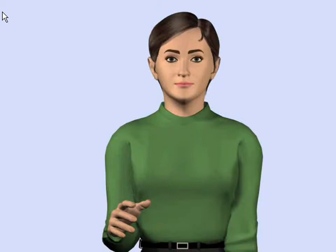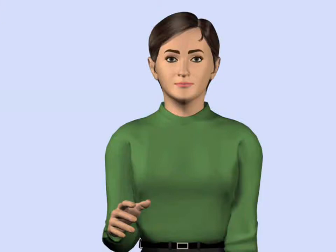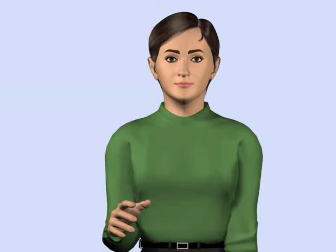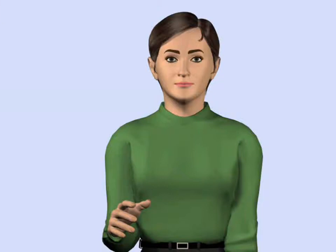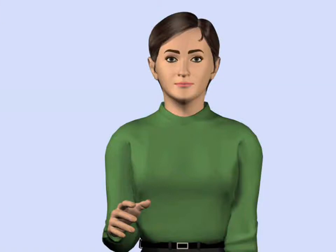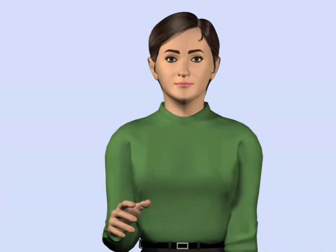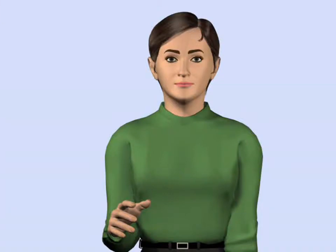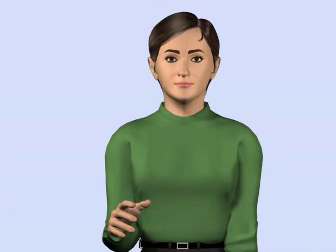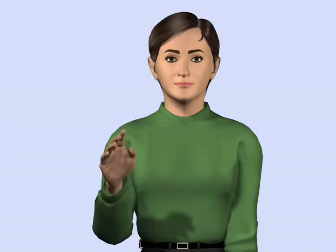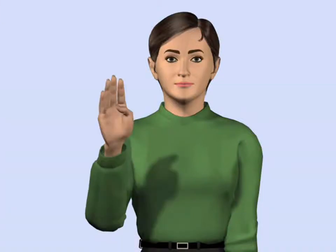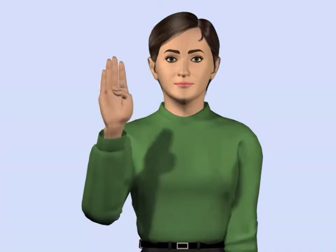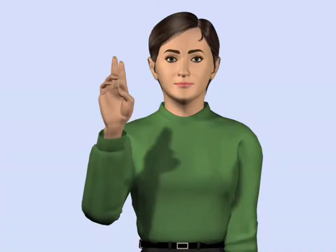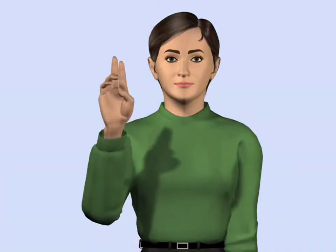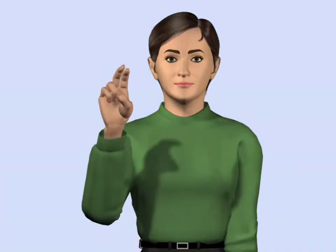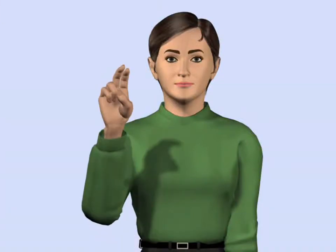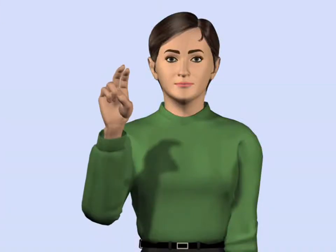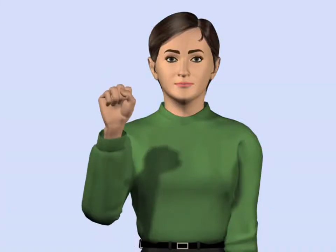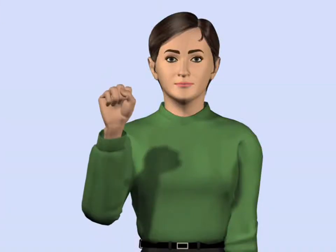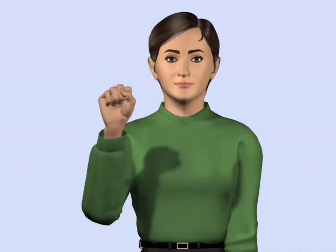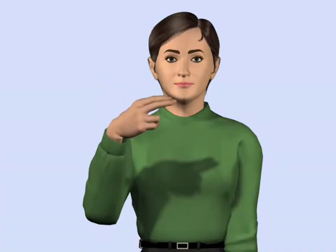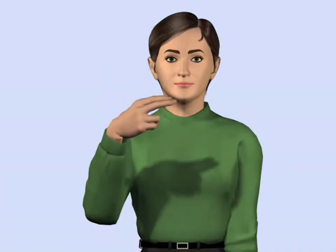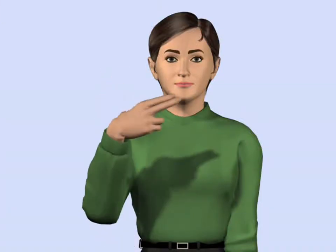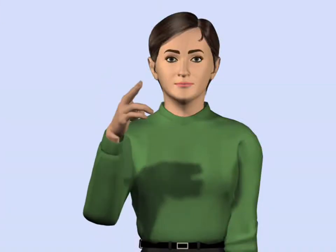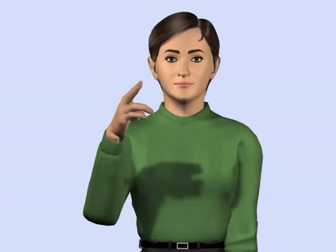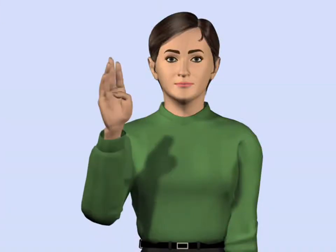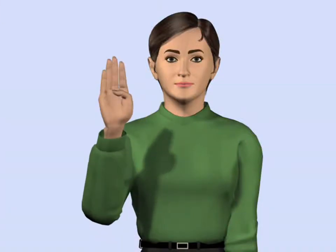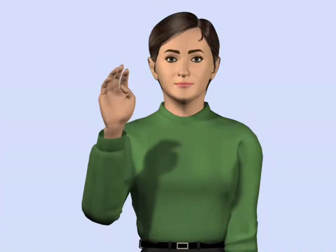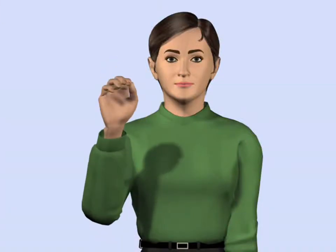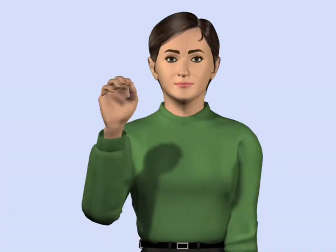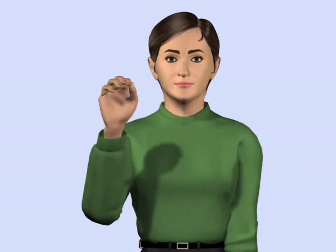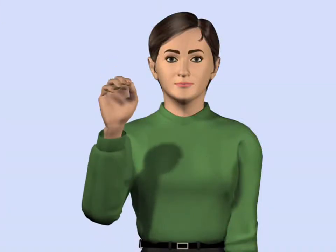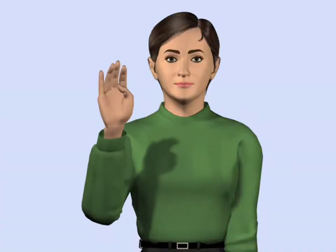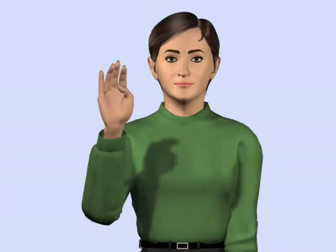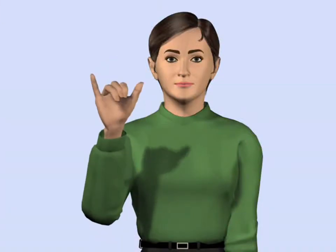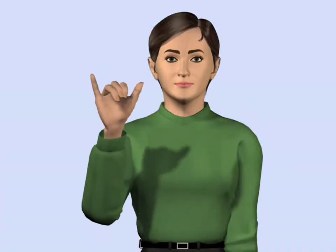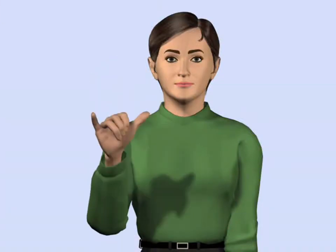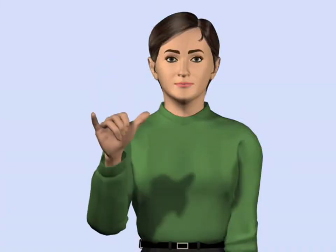bushbaby